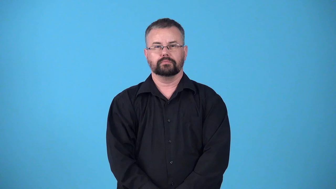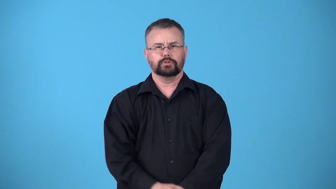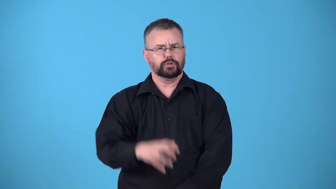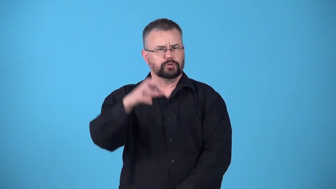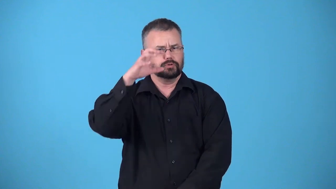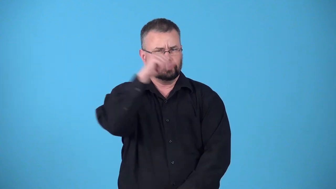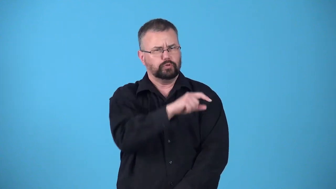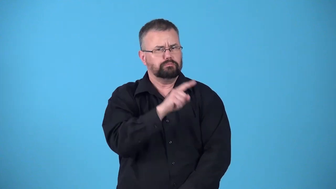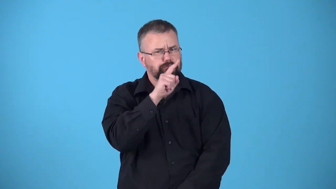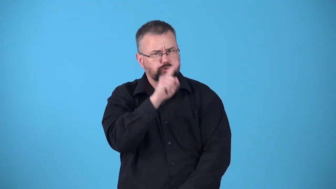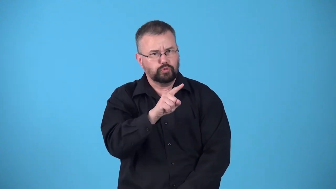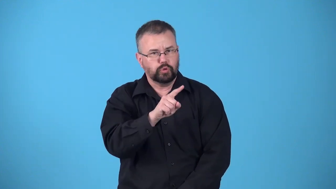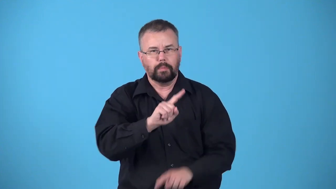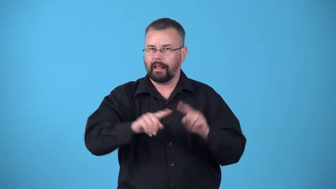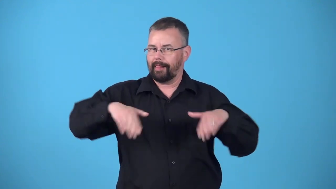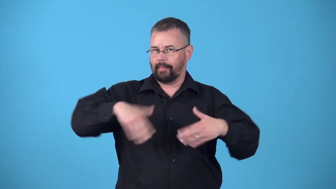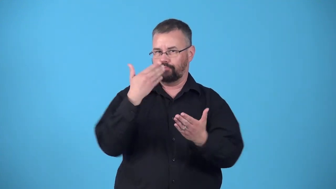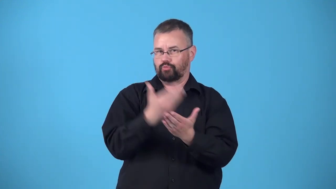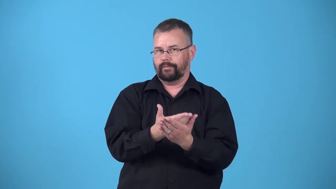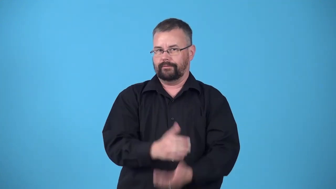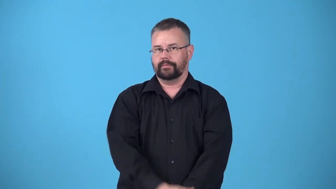beg the question